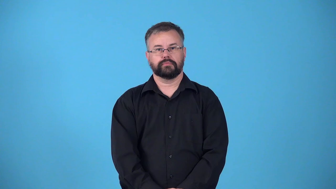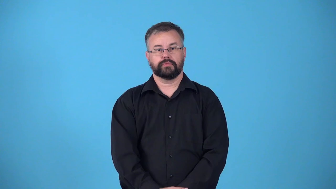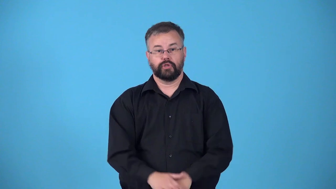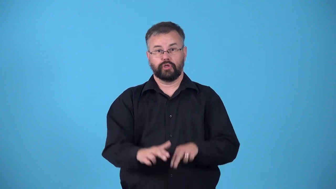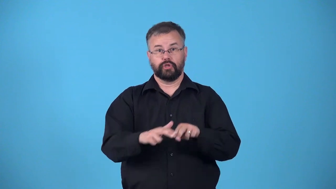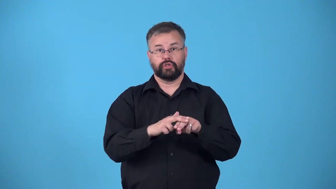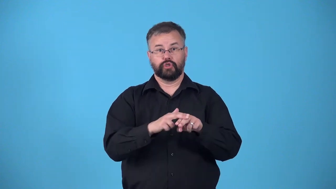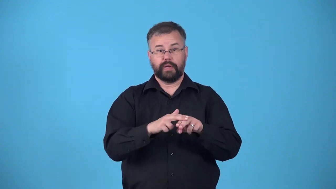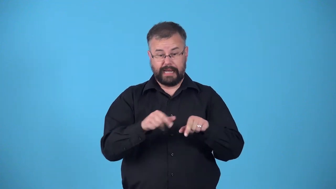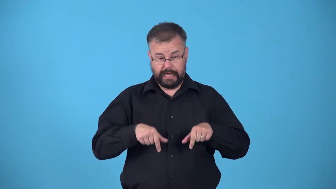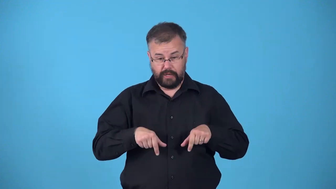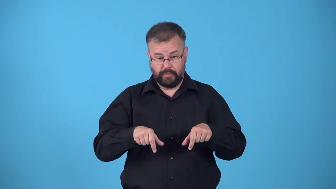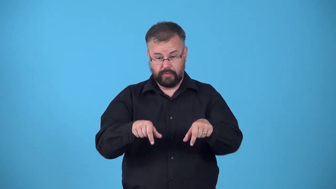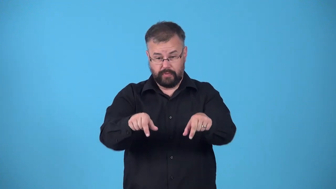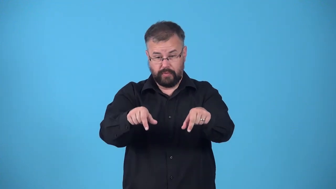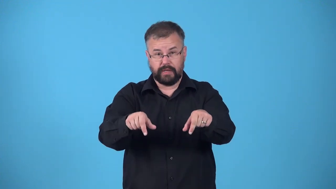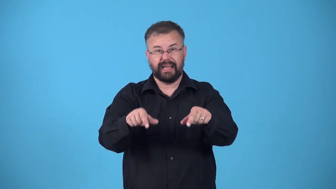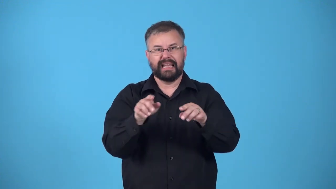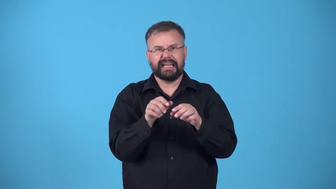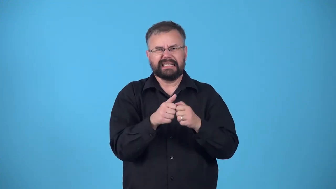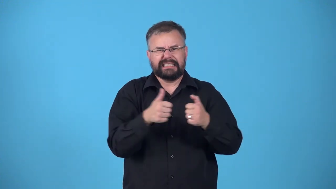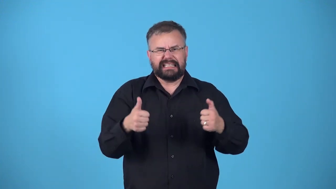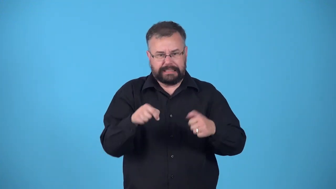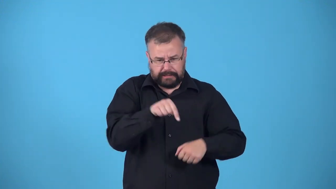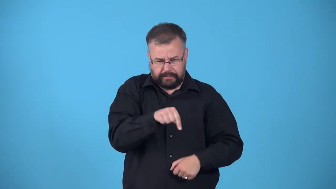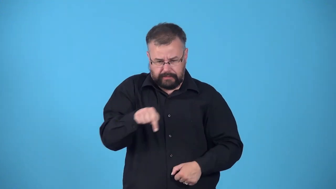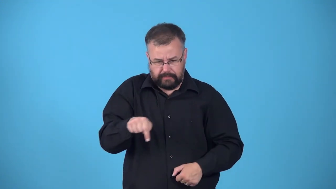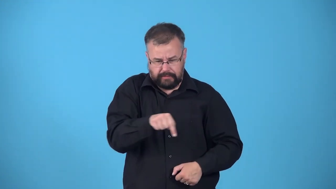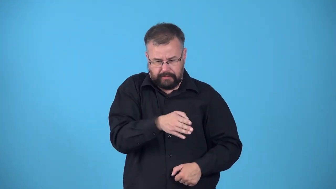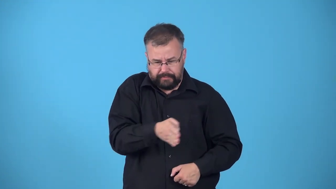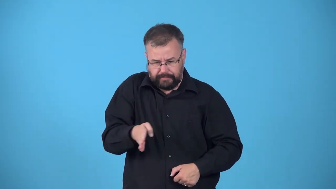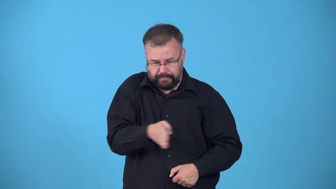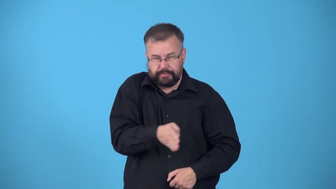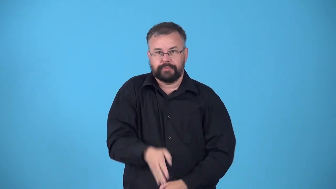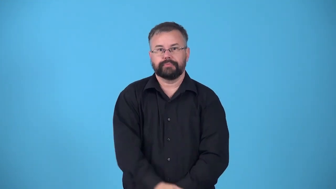gauge